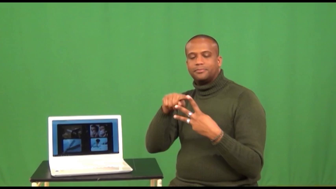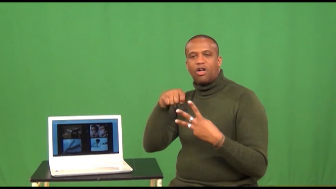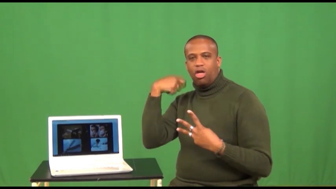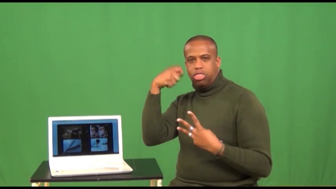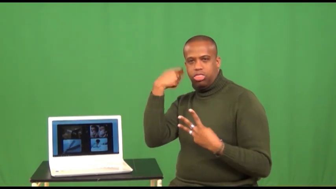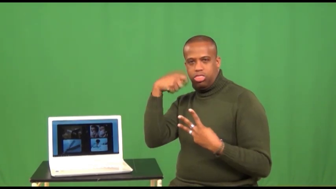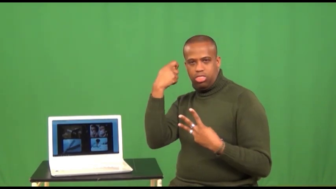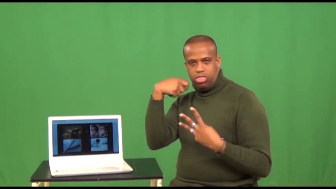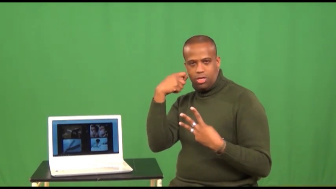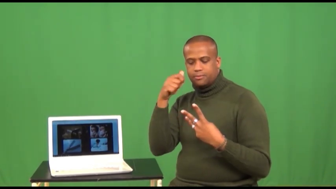razor